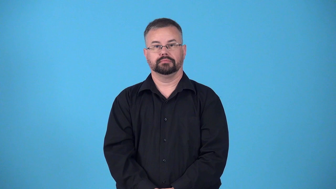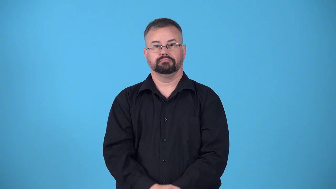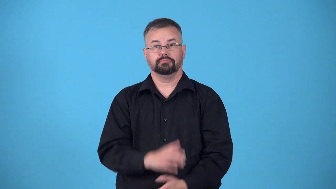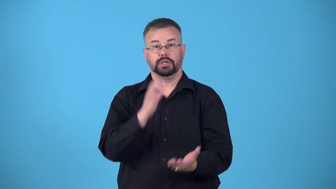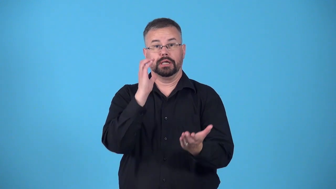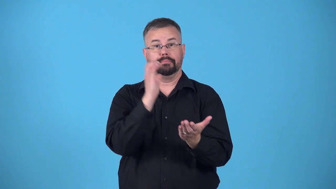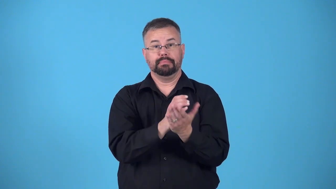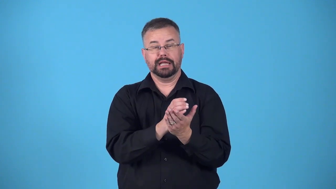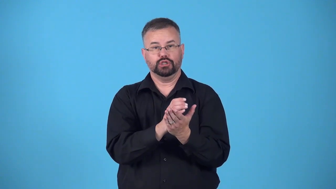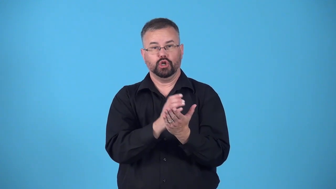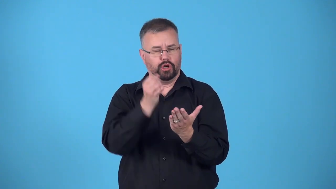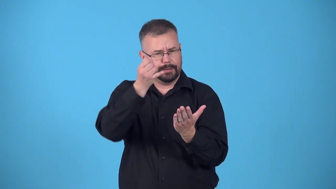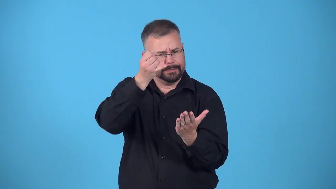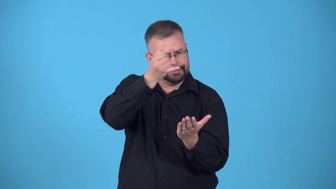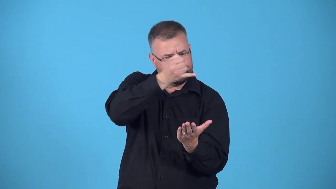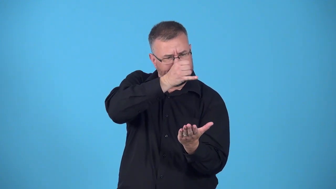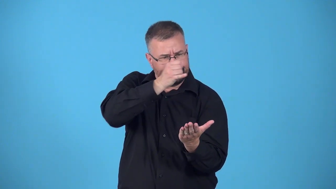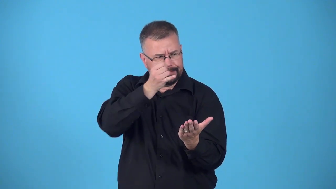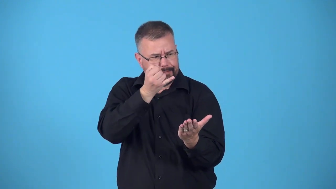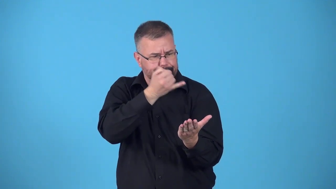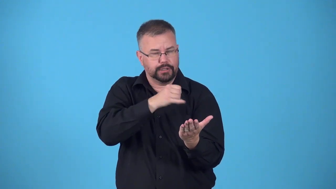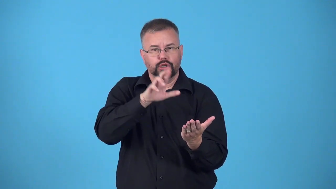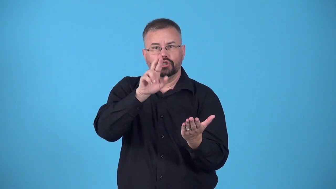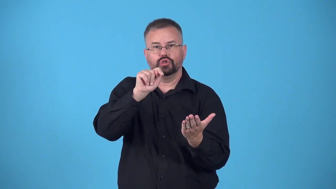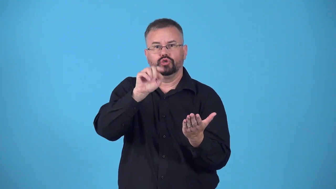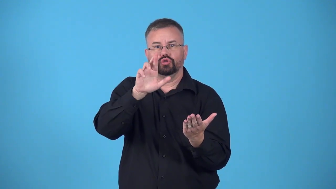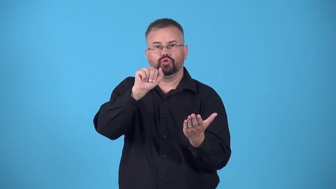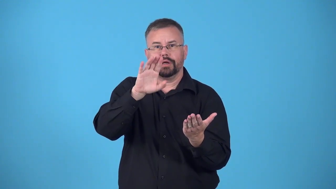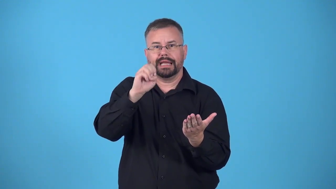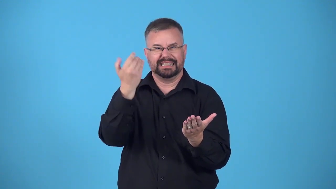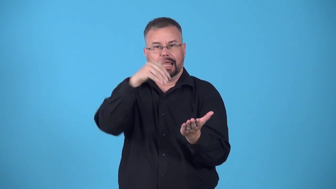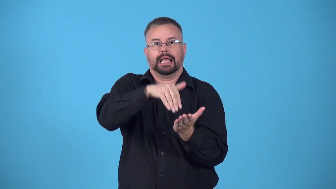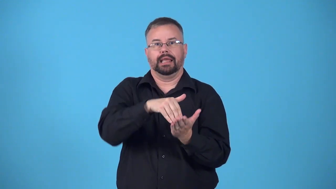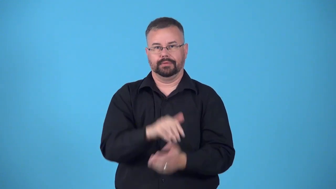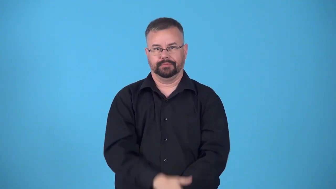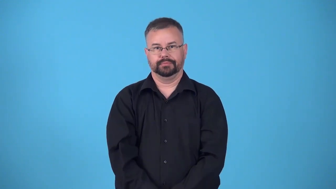retrace picture